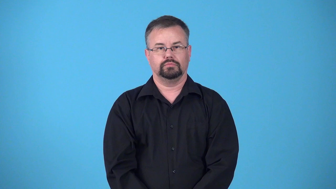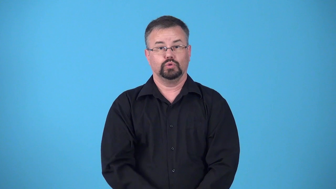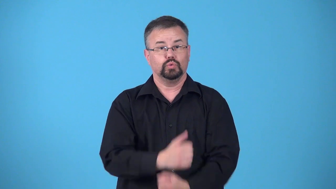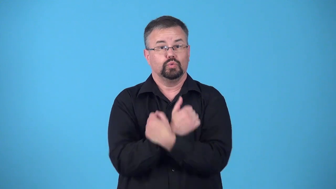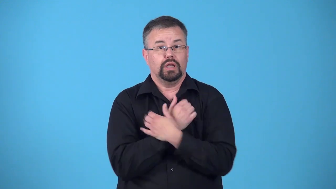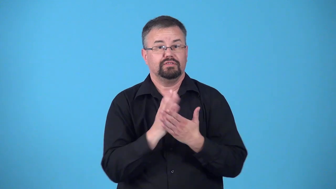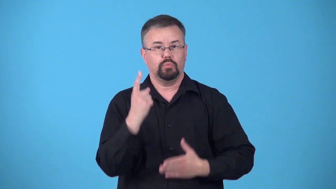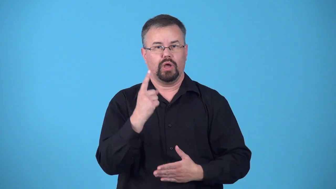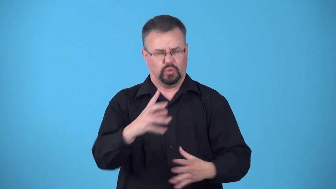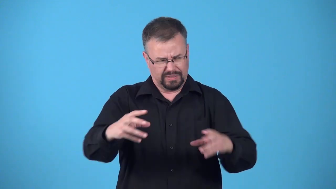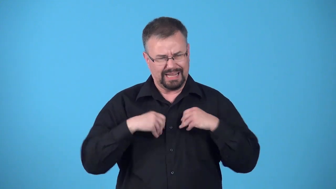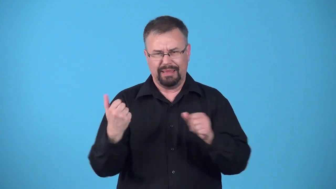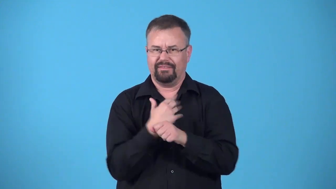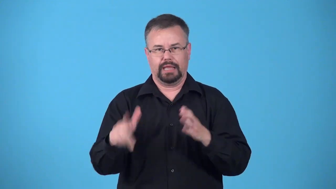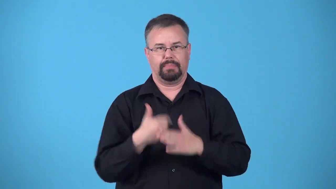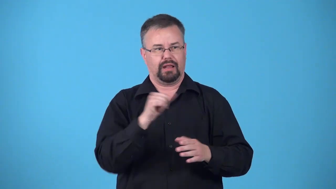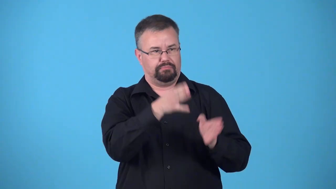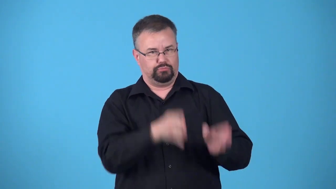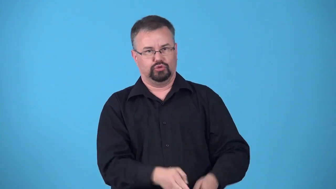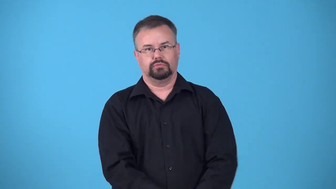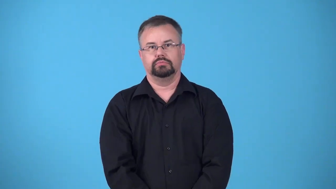love me, love my dog